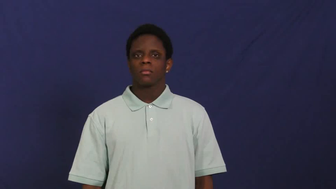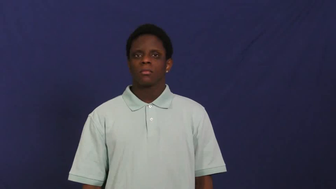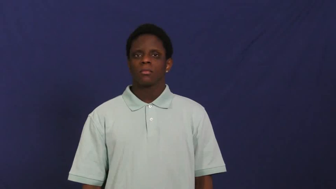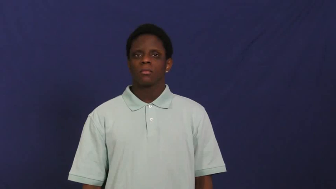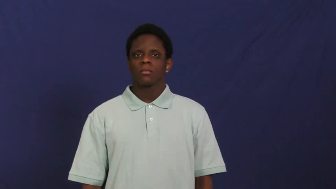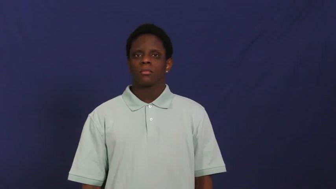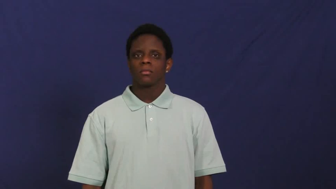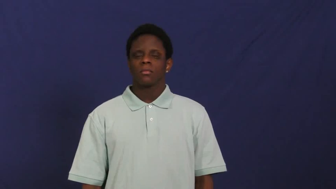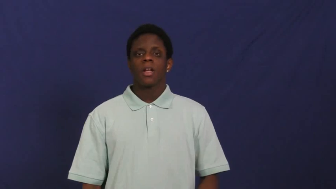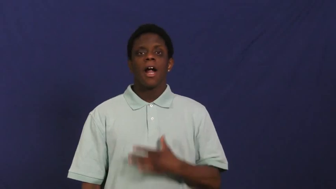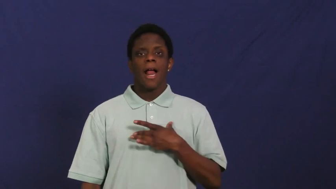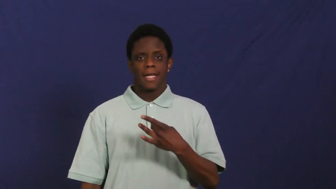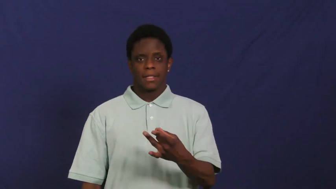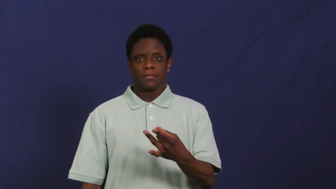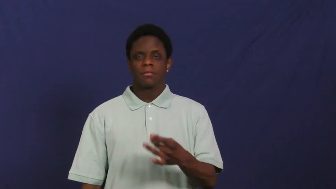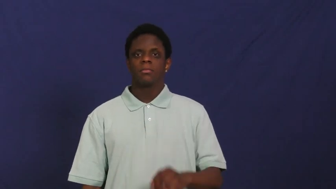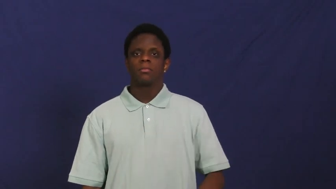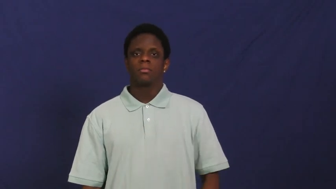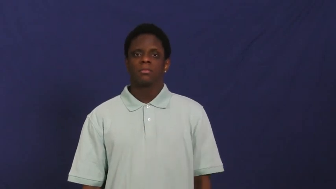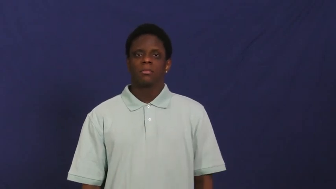care for,cotton to,dig,fancy